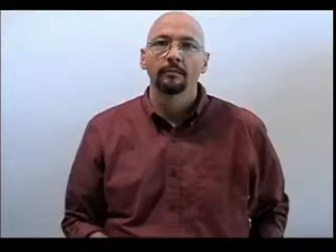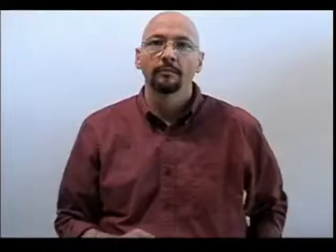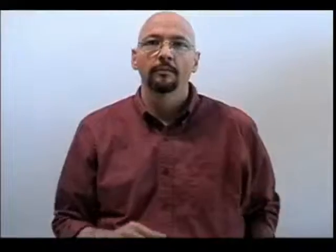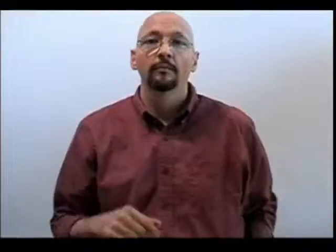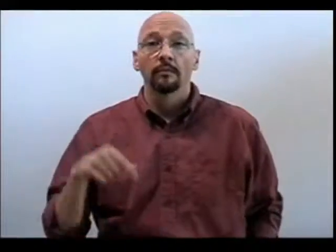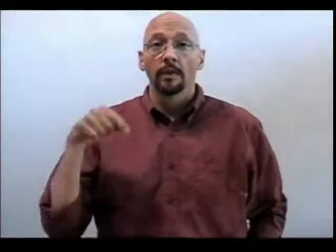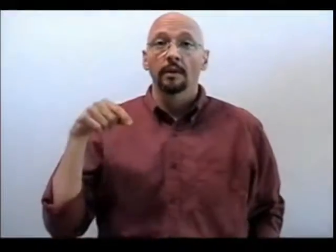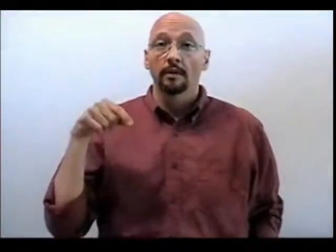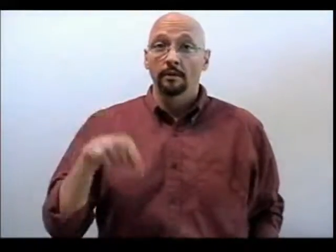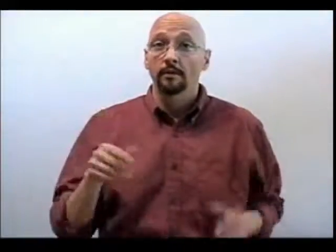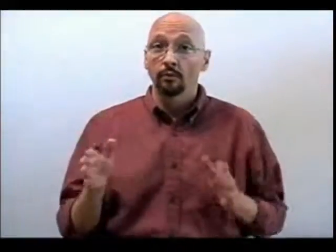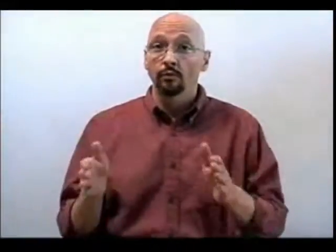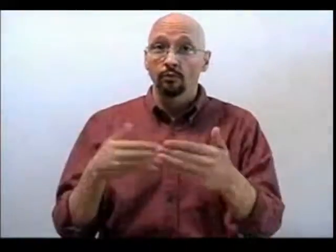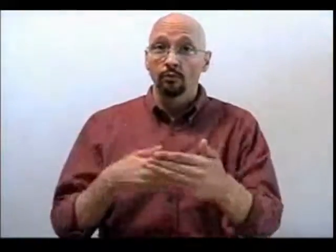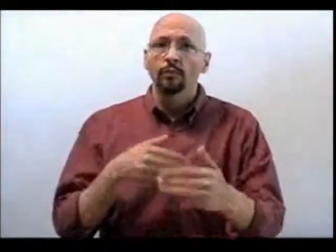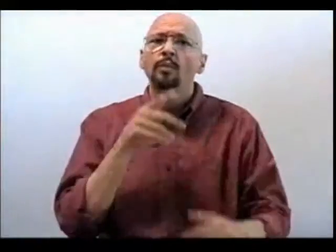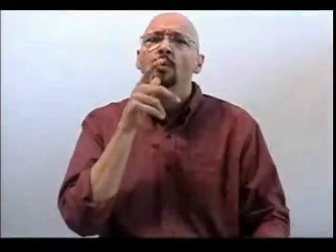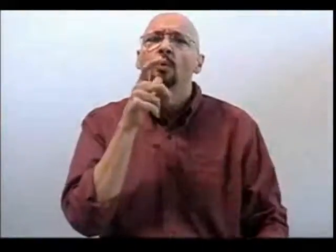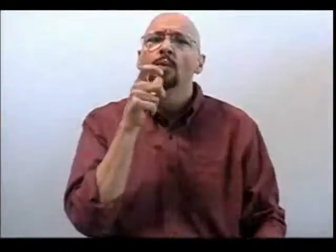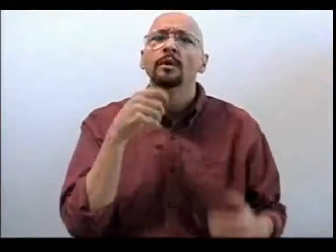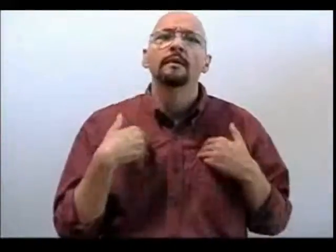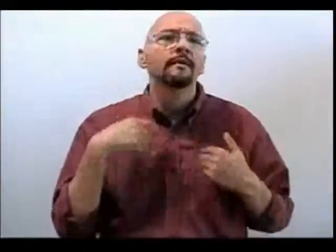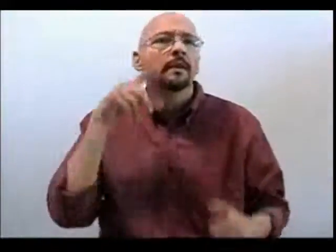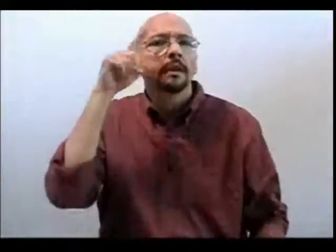THIS ROOM WHO HAVE GLASSES?